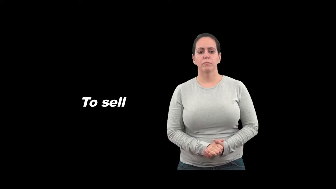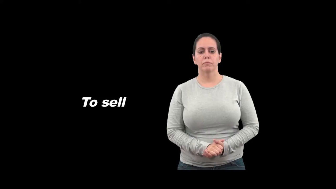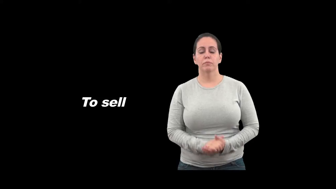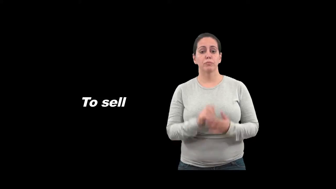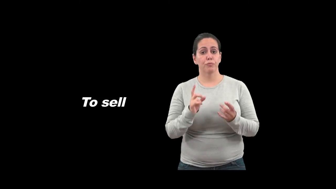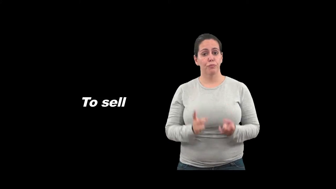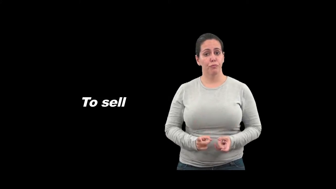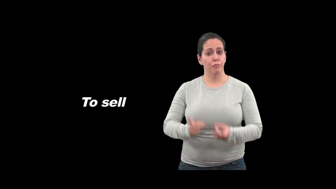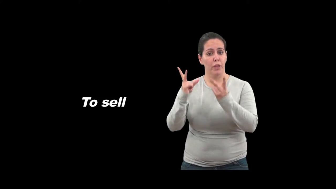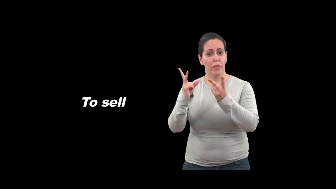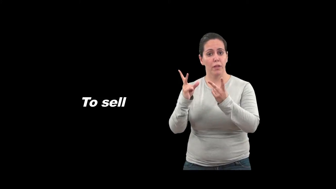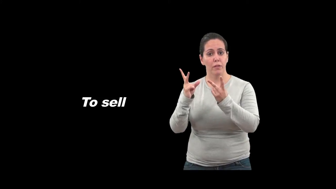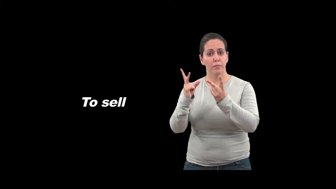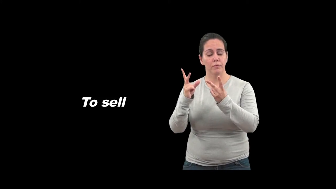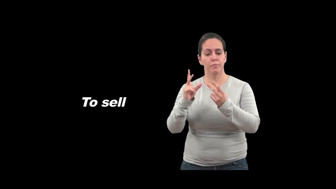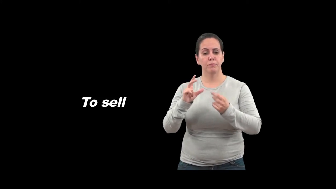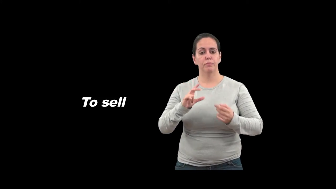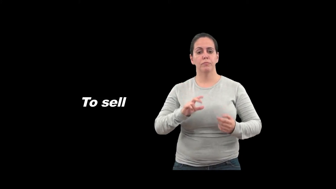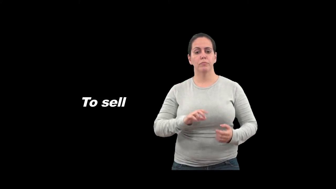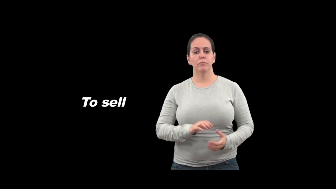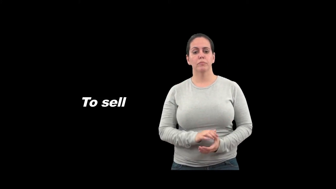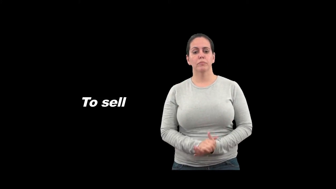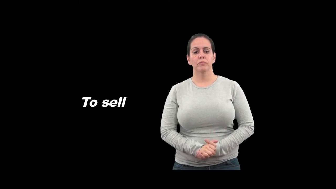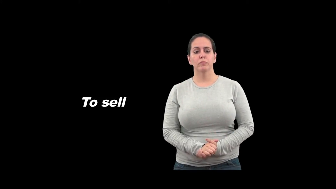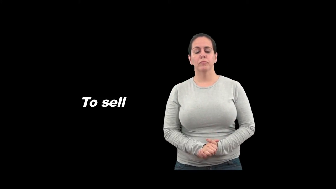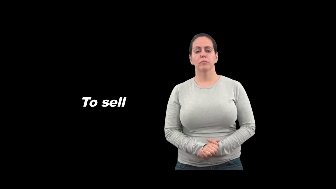To sell